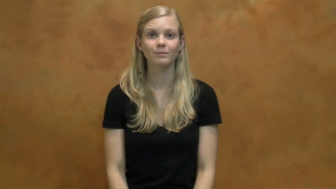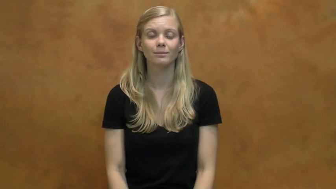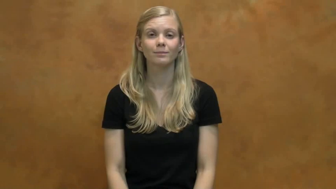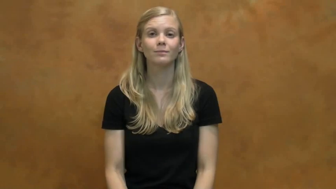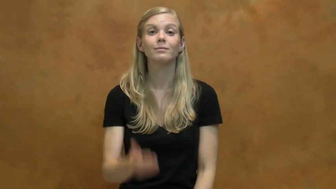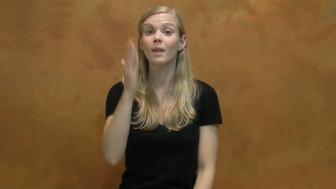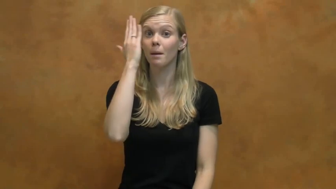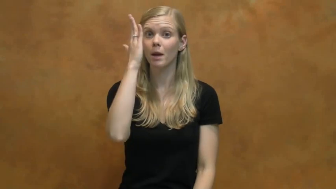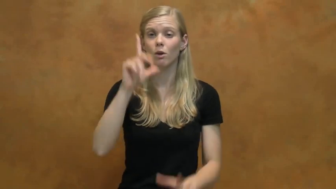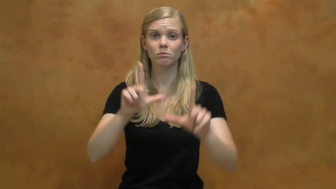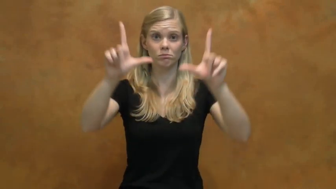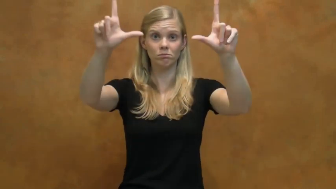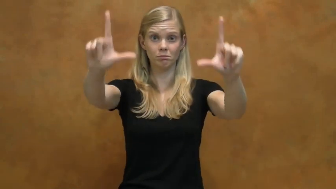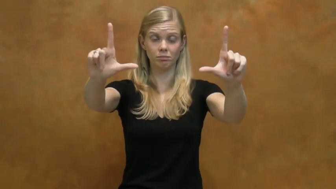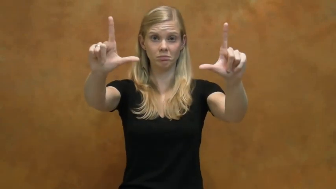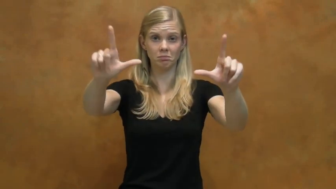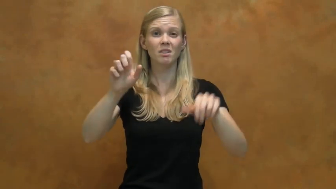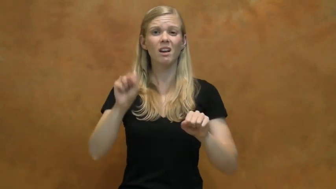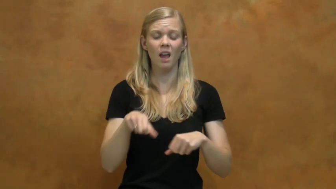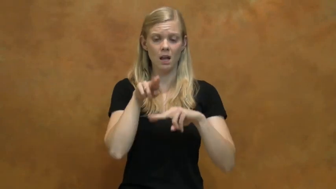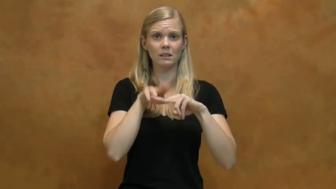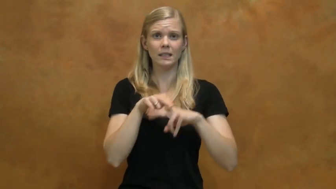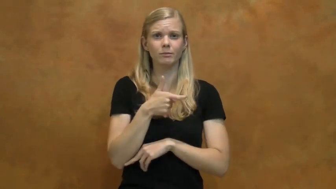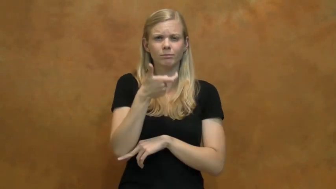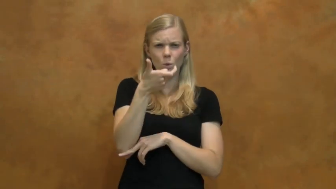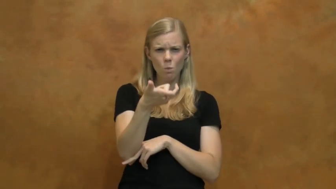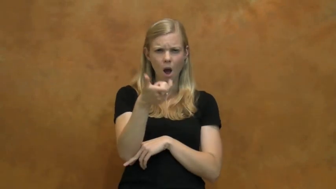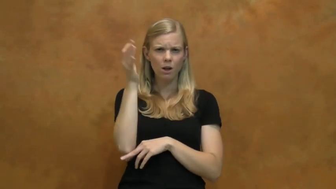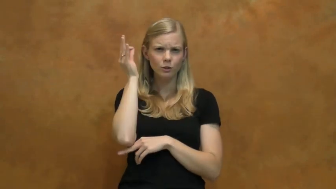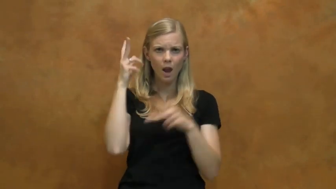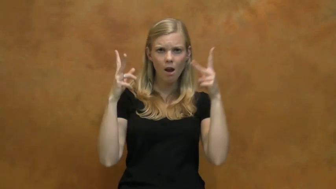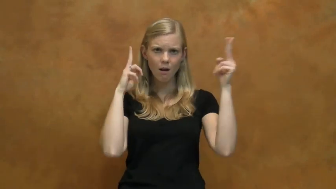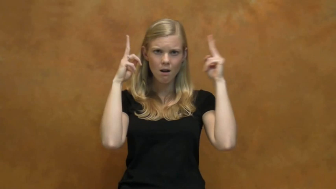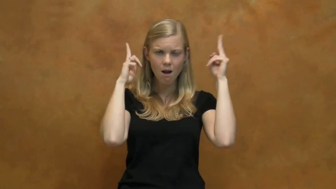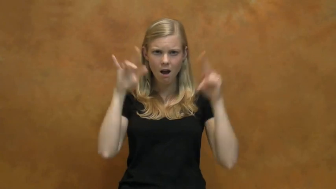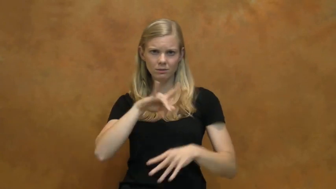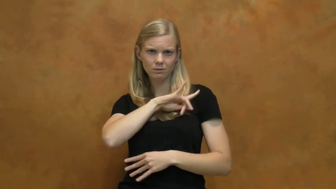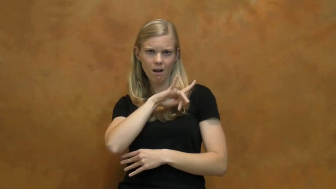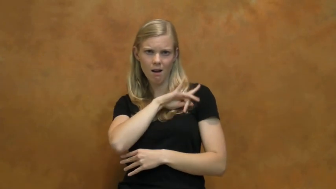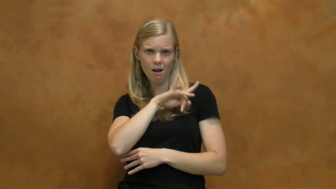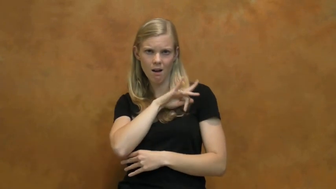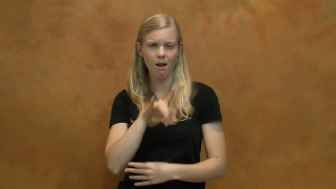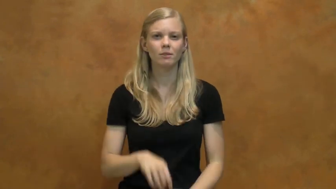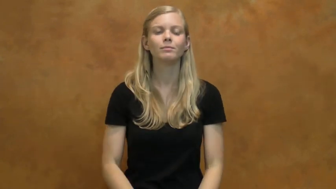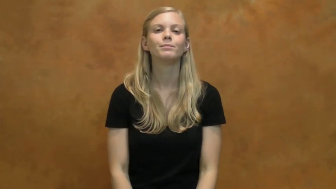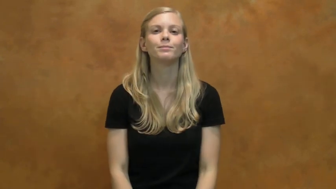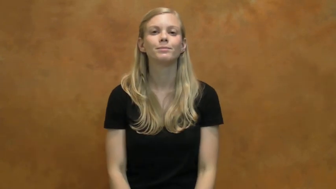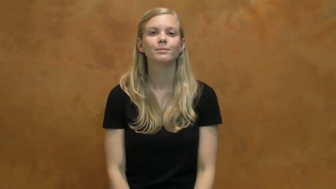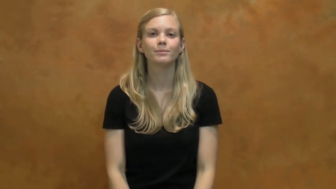hairdressing mirror